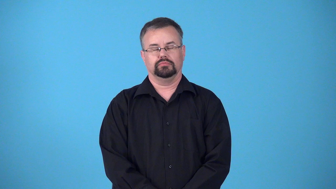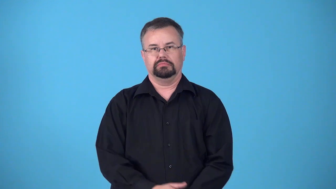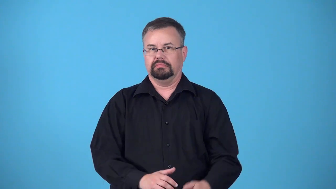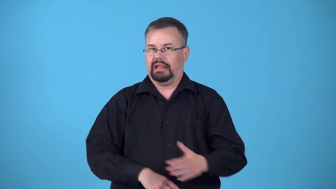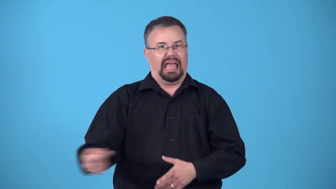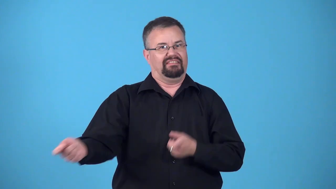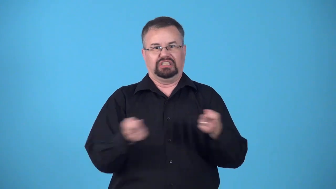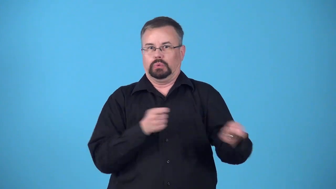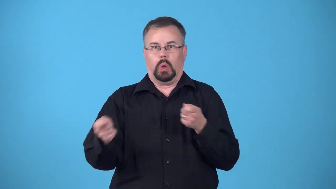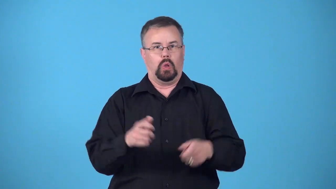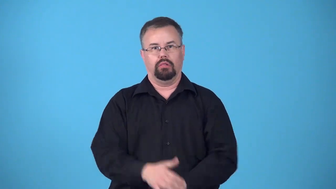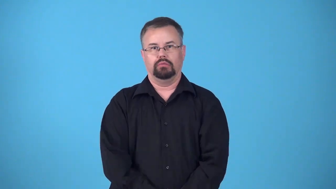out of hand